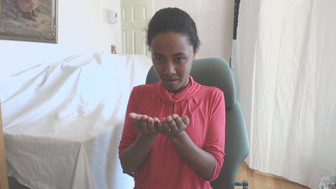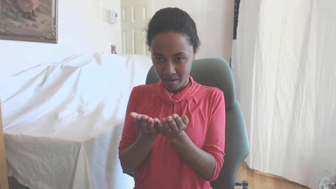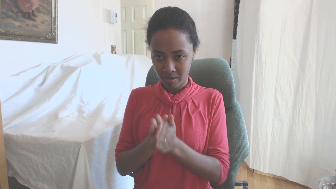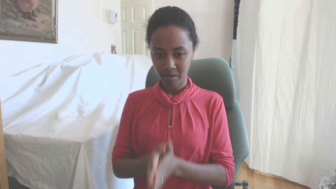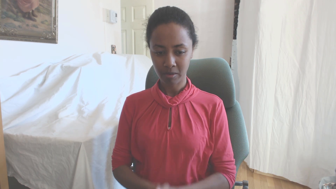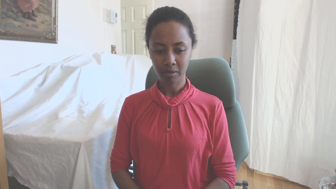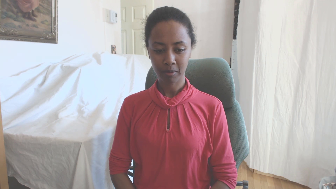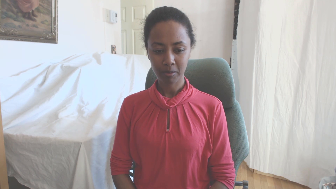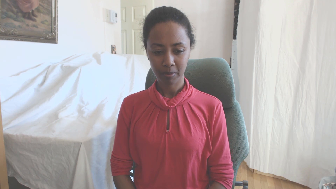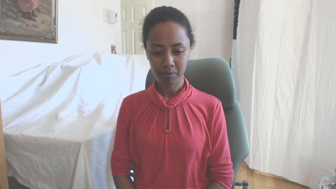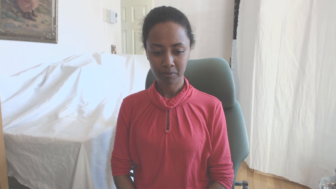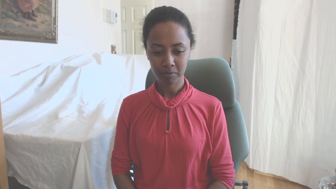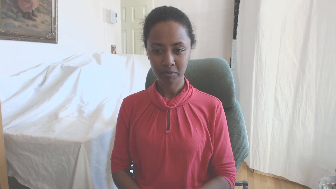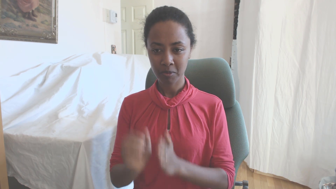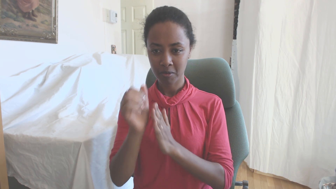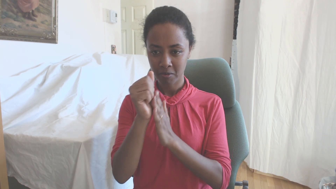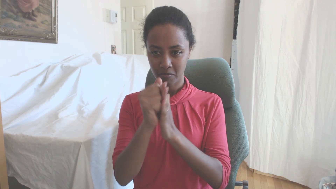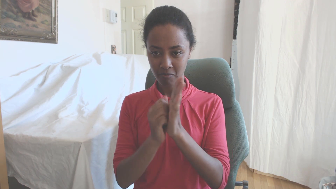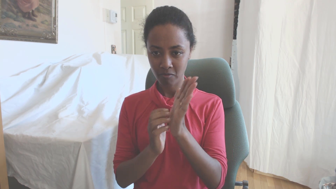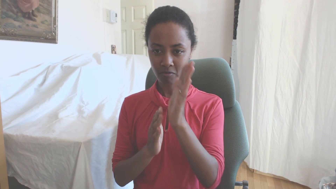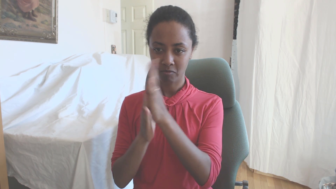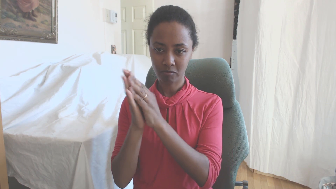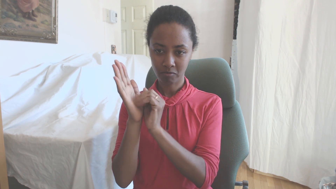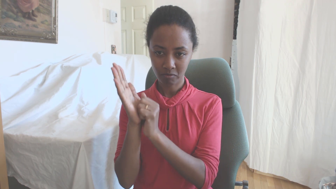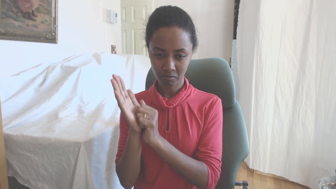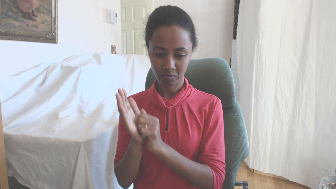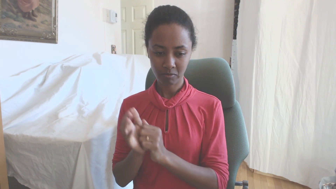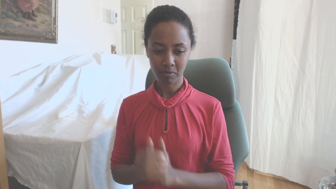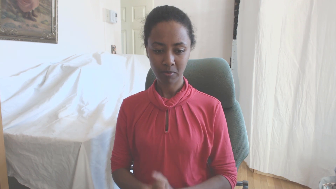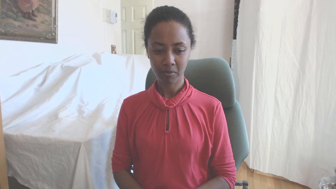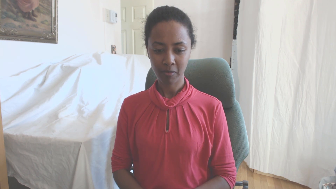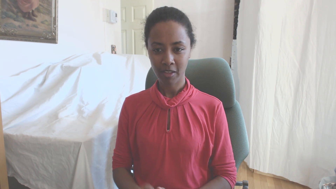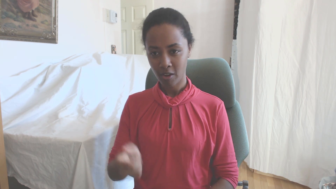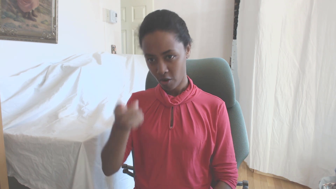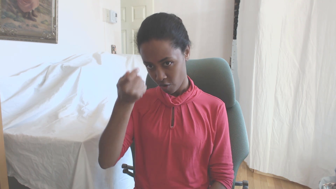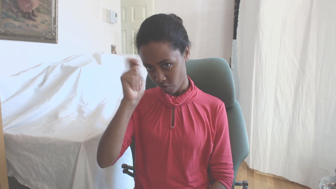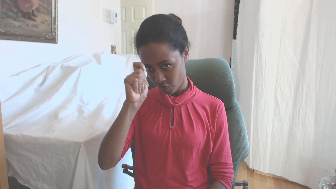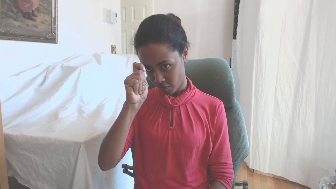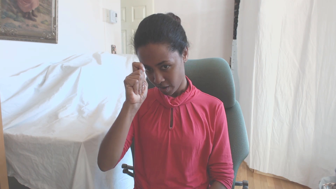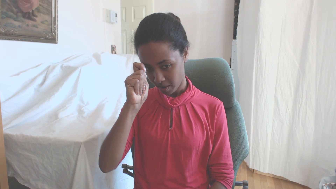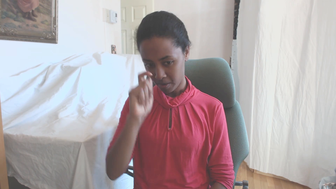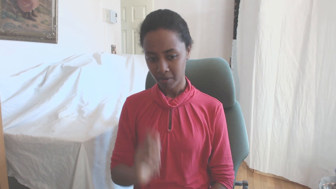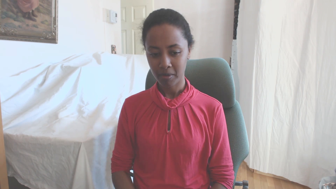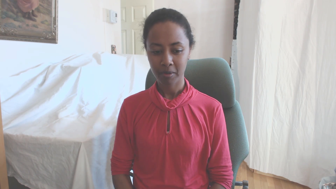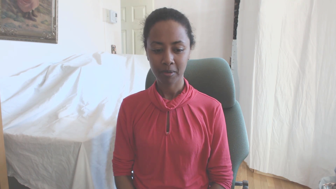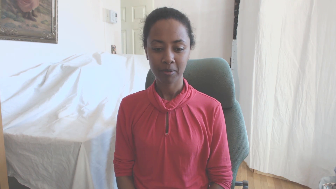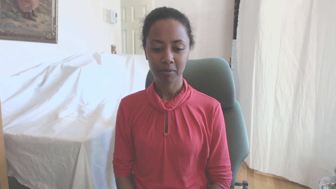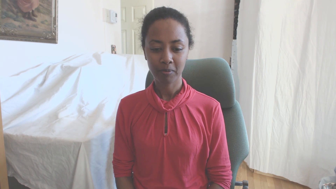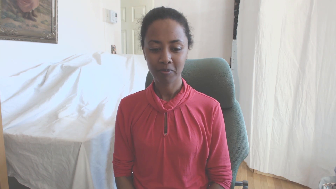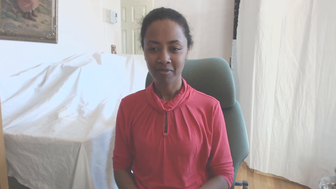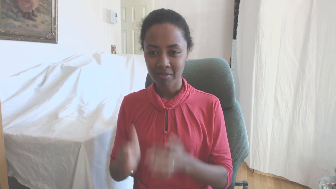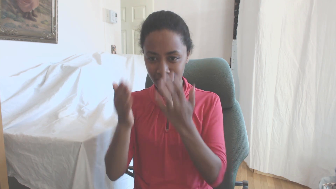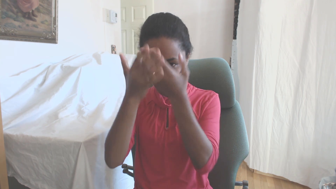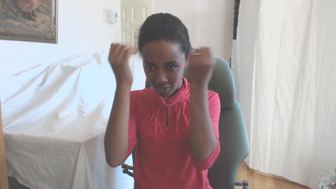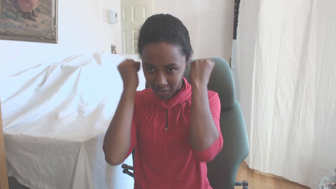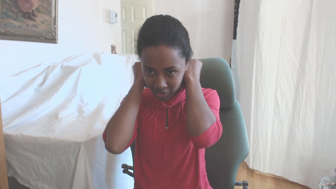clothing